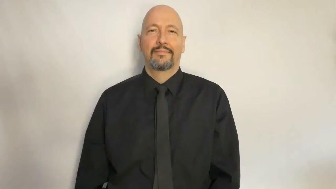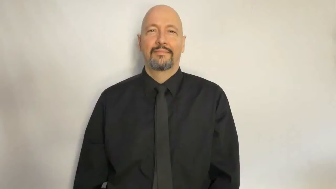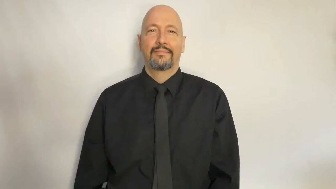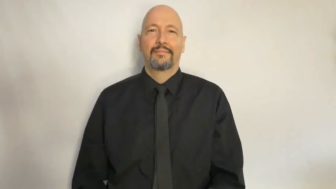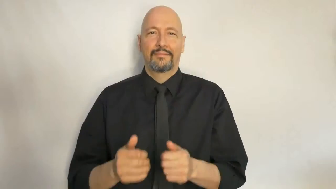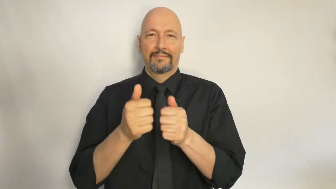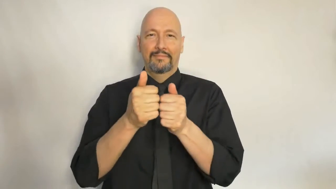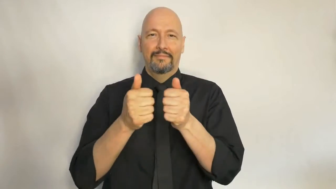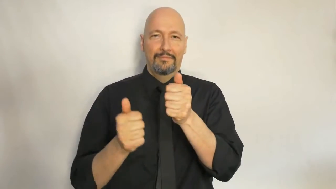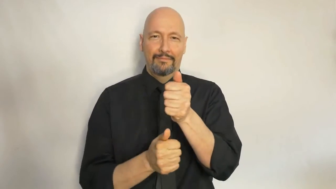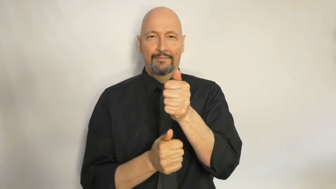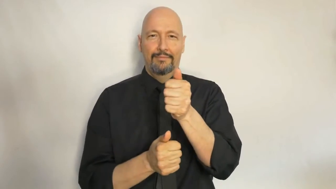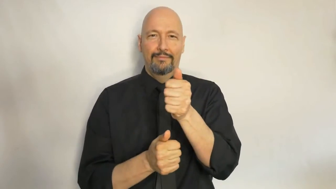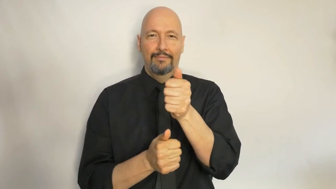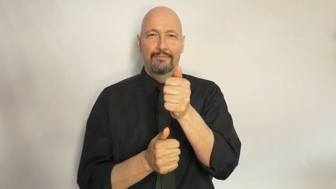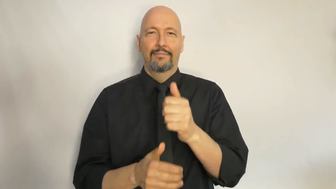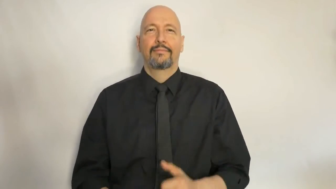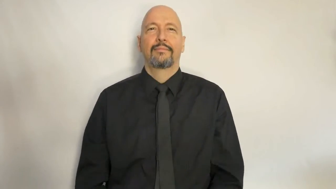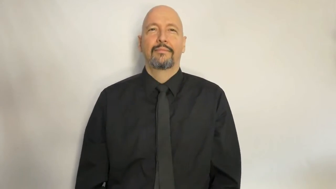inferior/demote/move to lower level